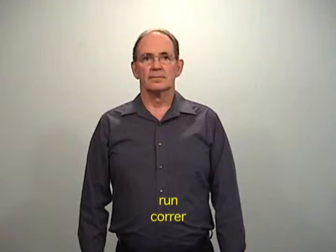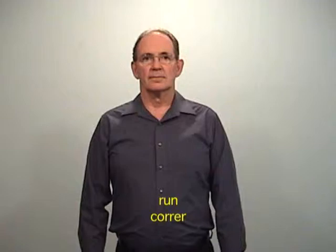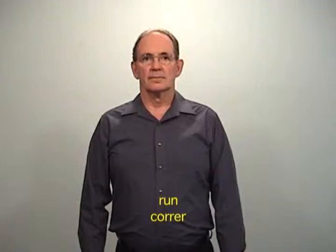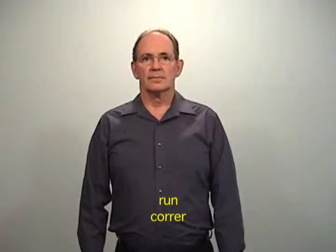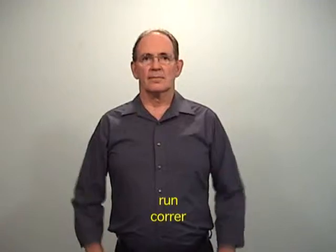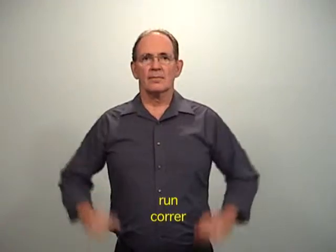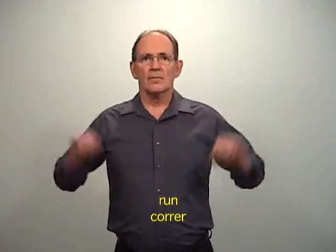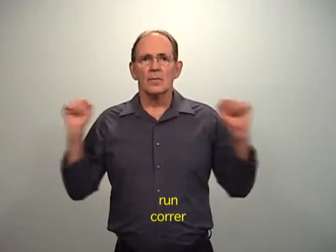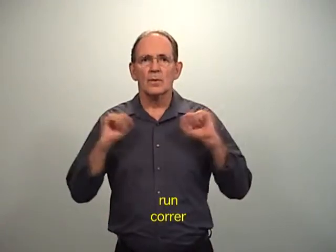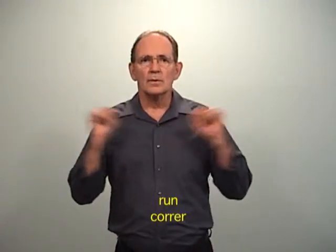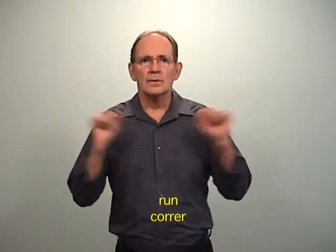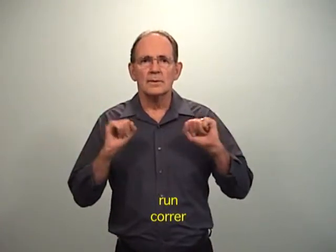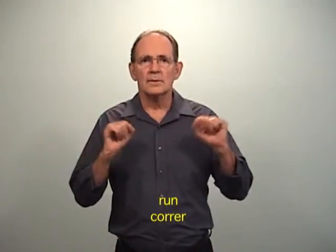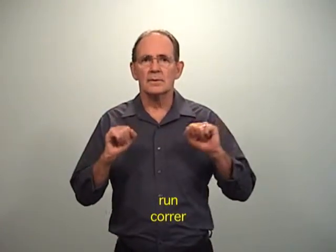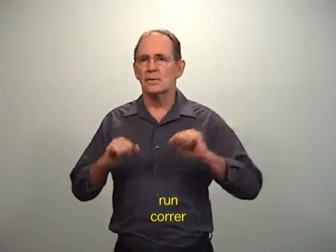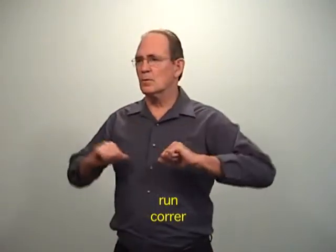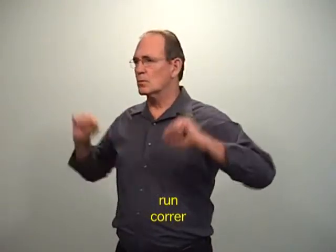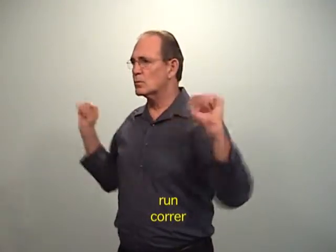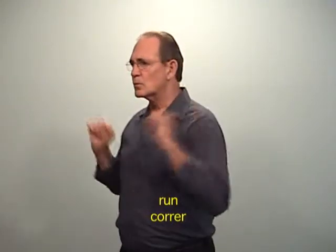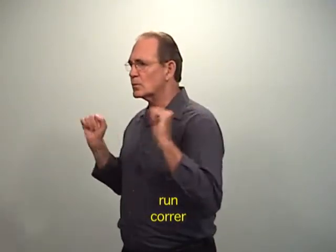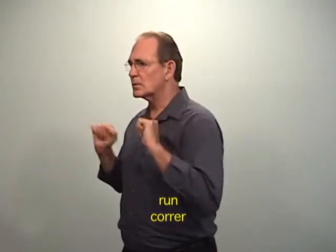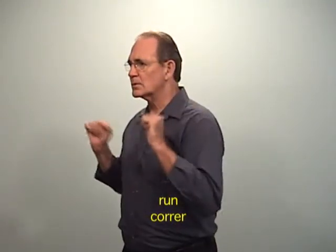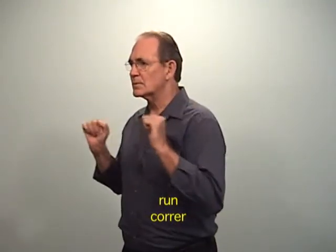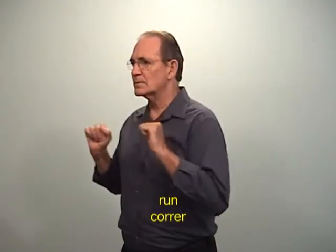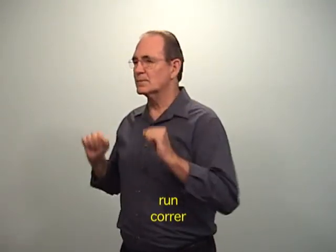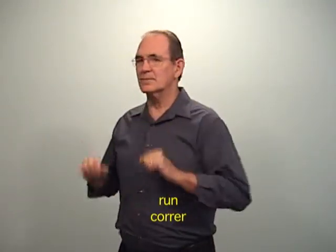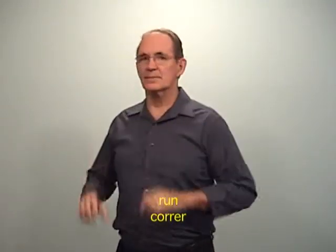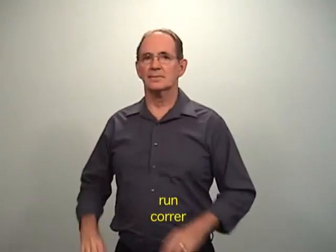Run